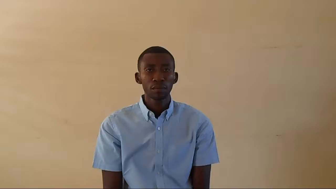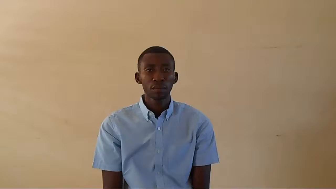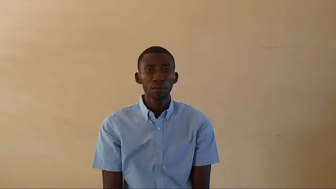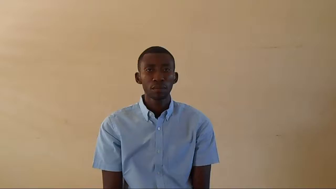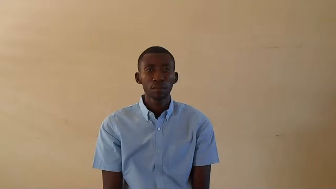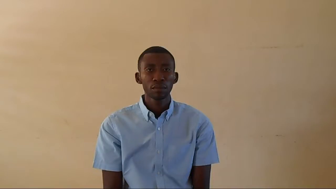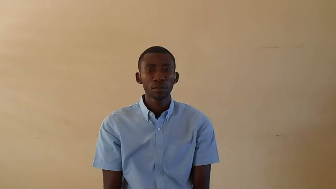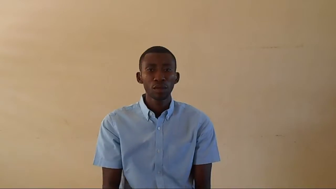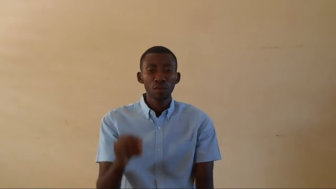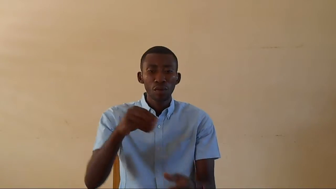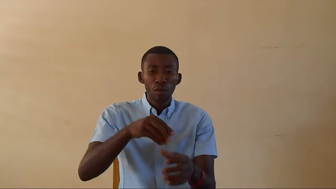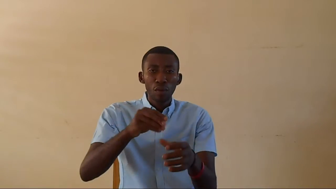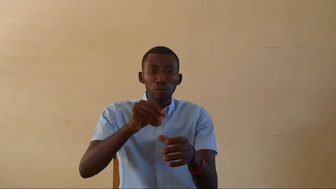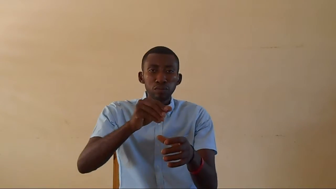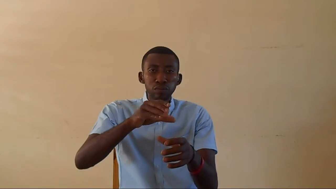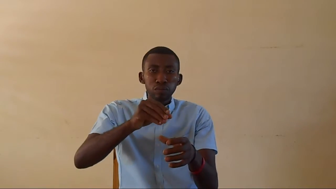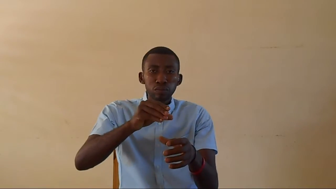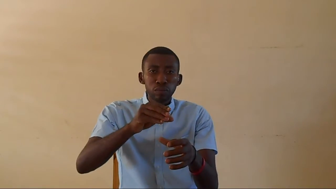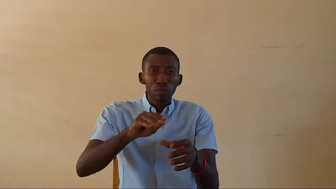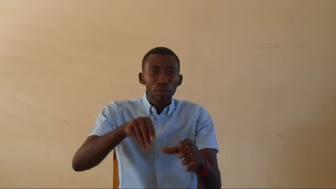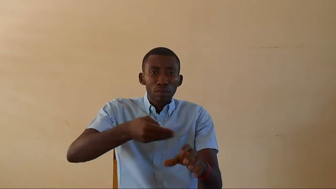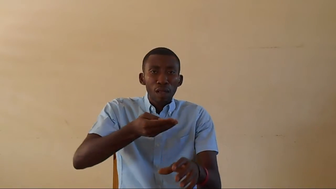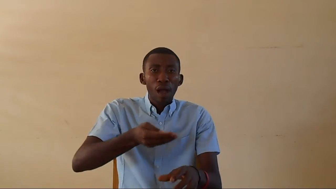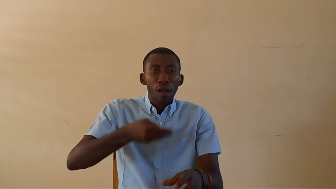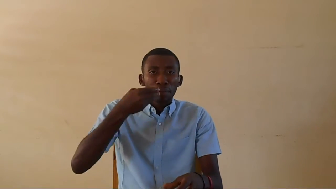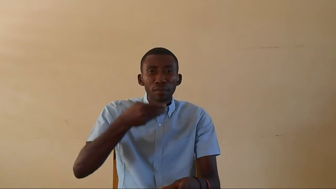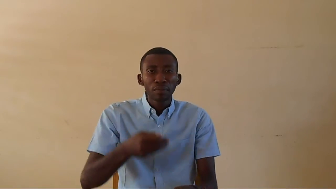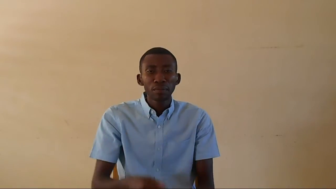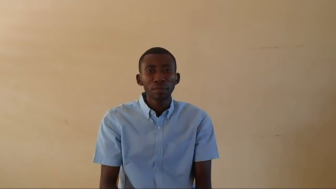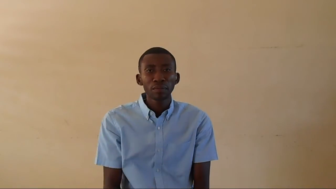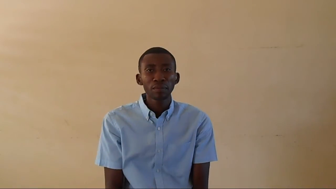yogurt